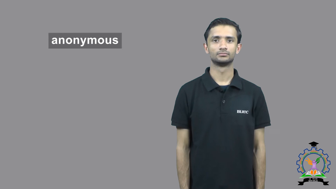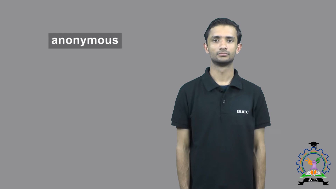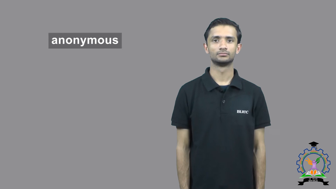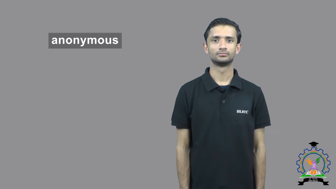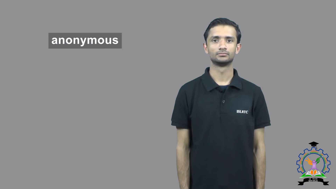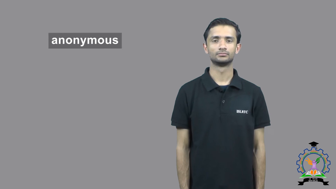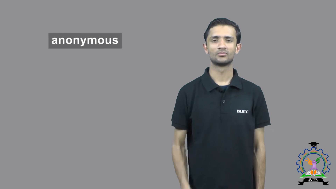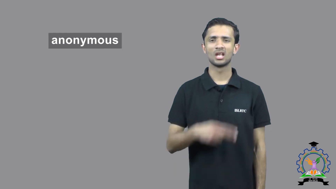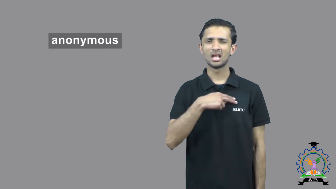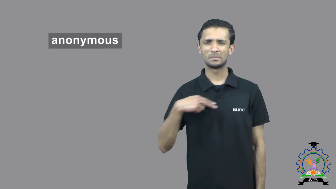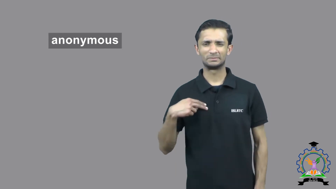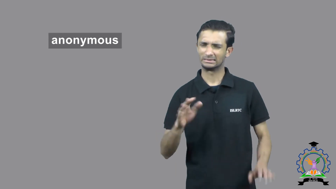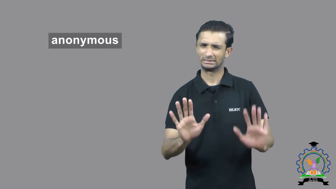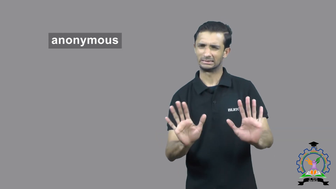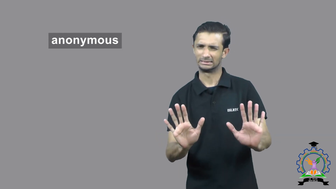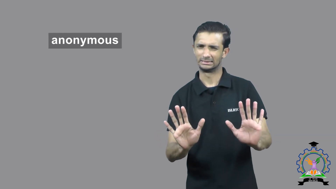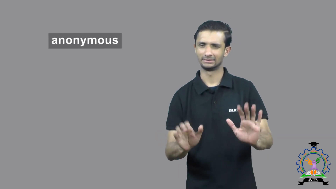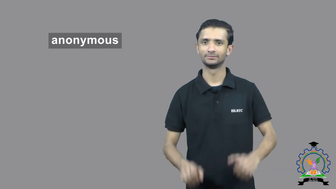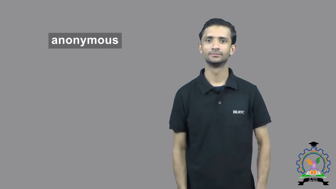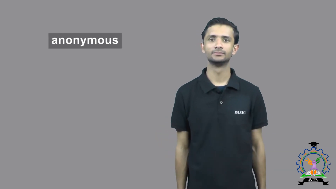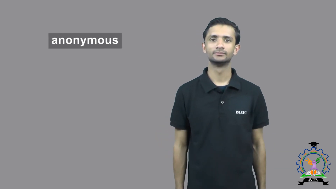anonymous